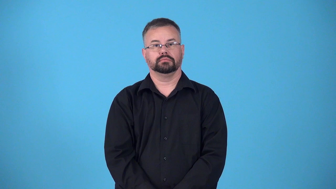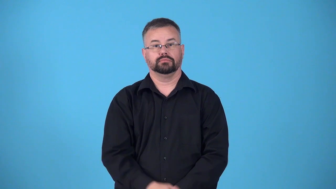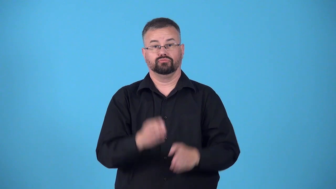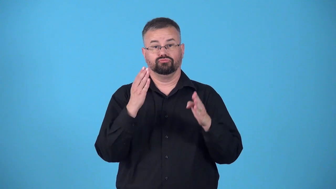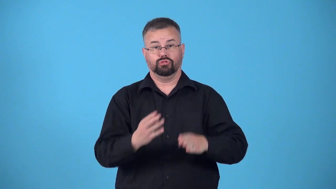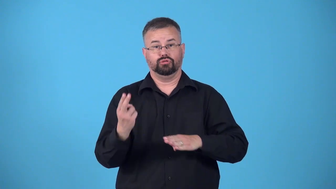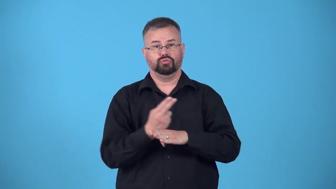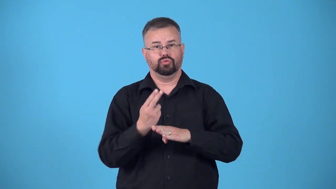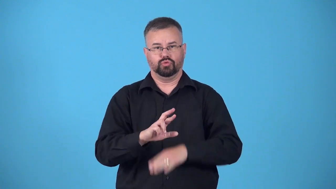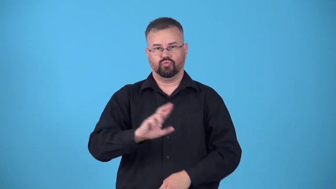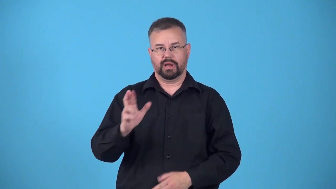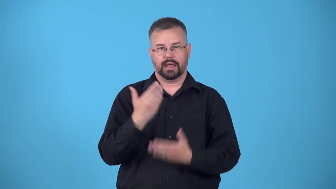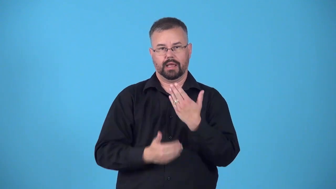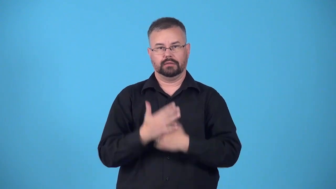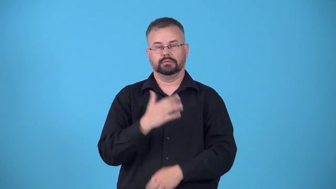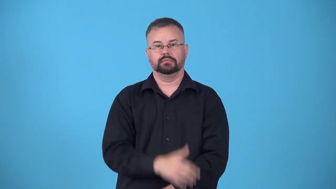right handed, right hander, righty